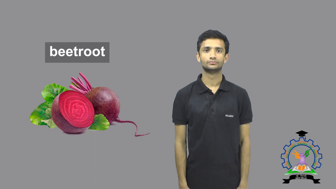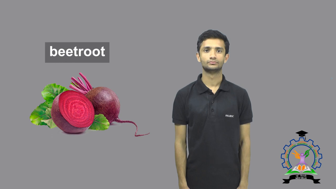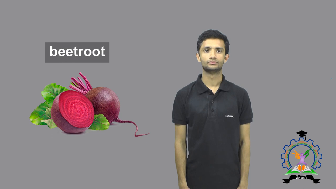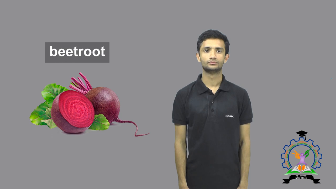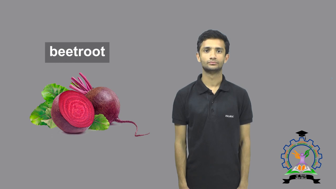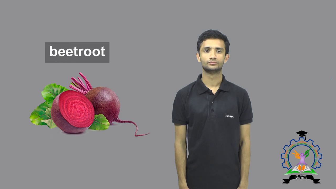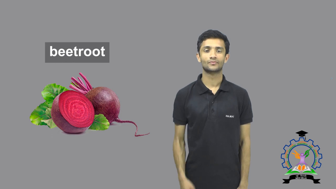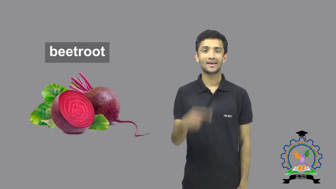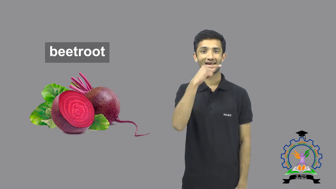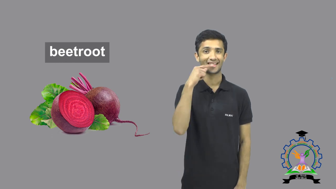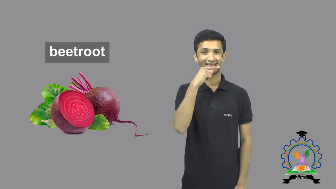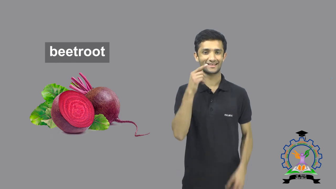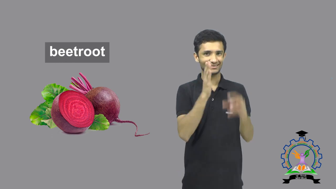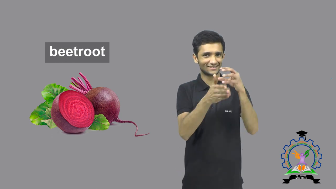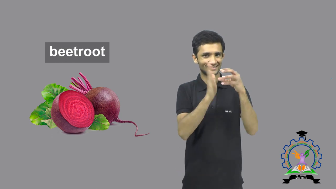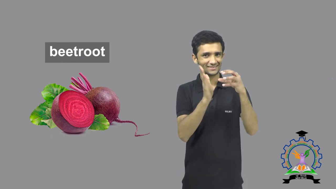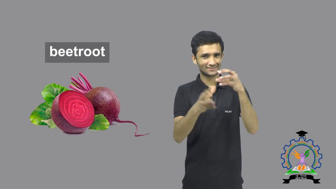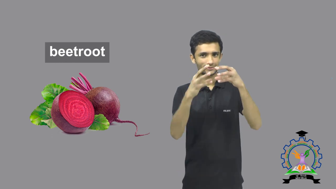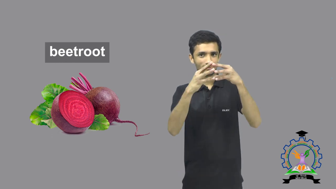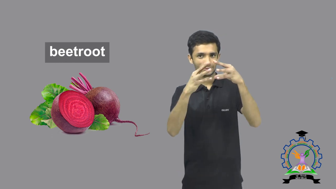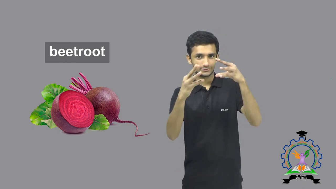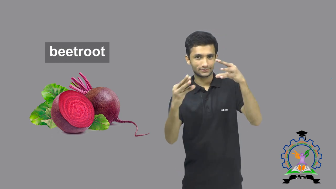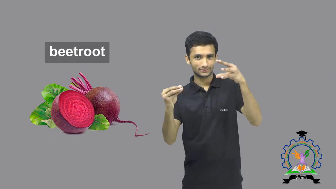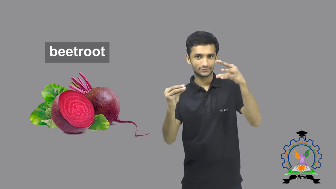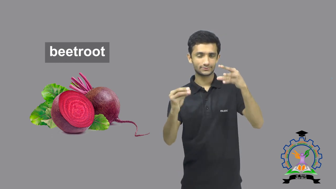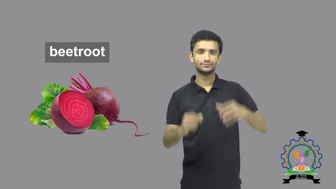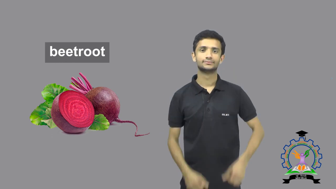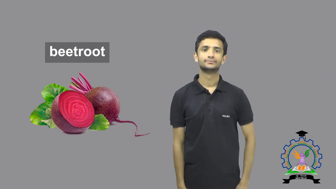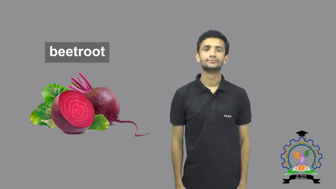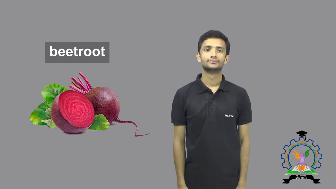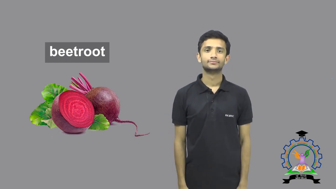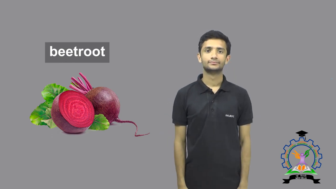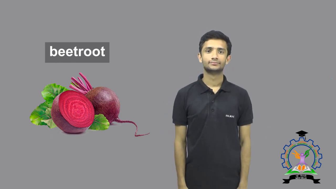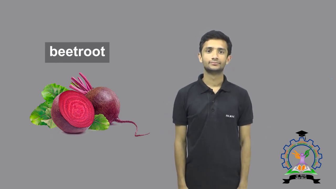beetroot